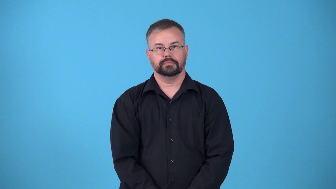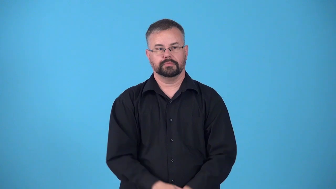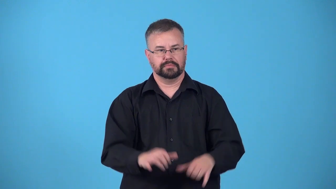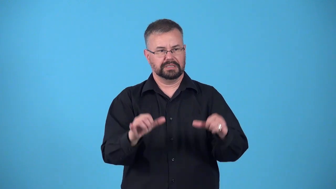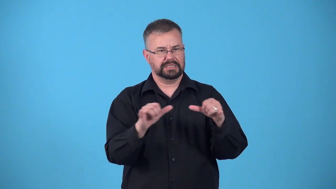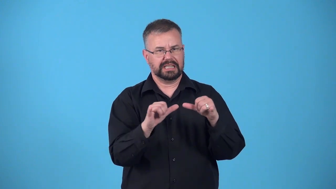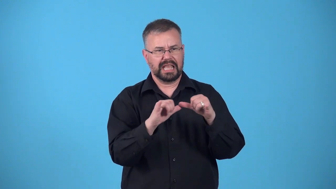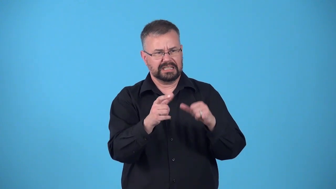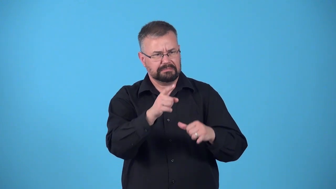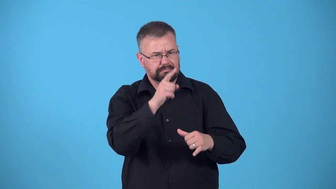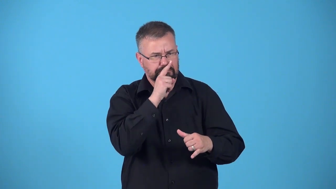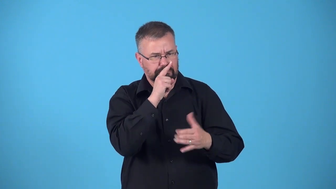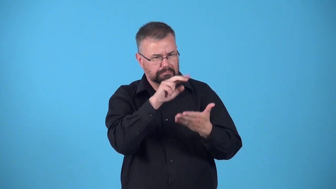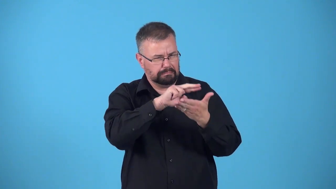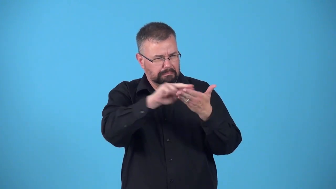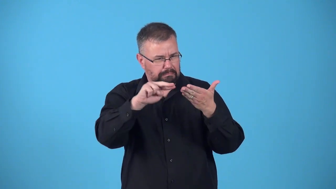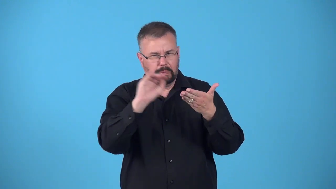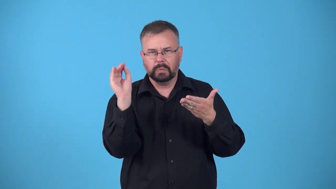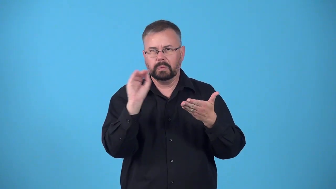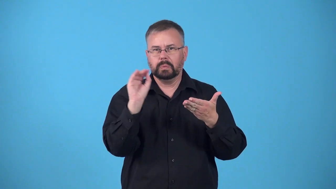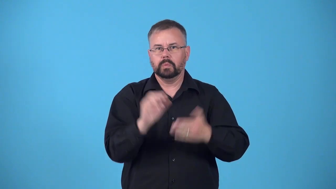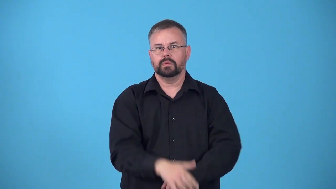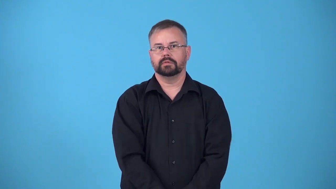unsized label